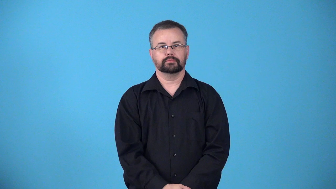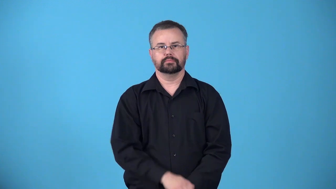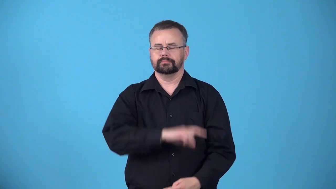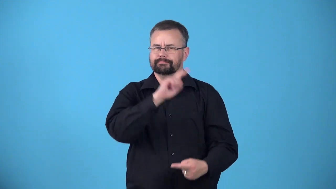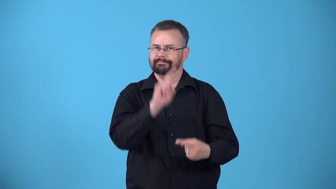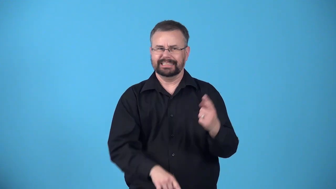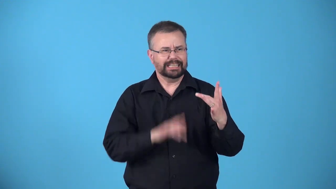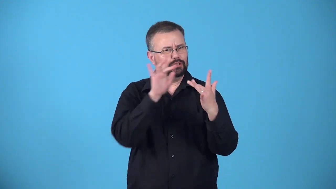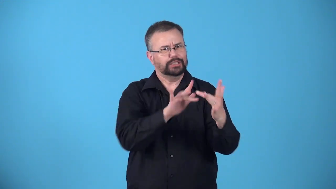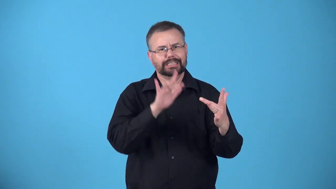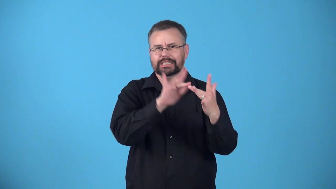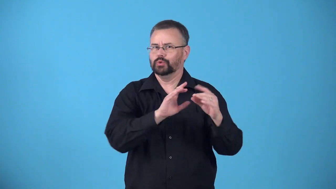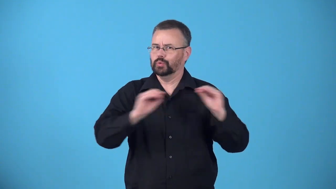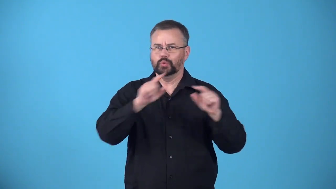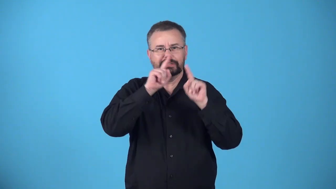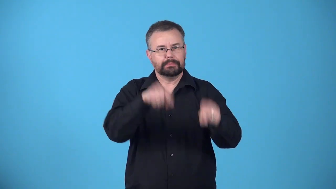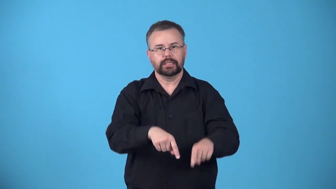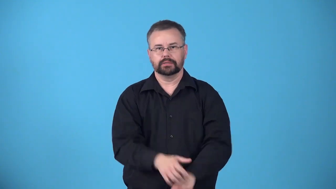unreachable